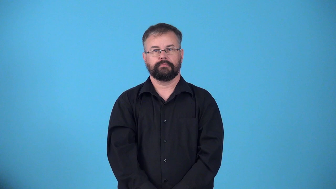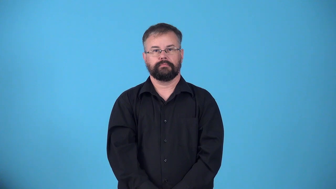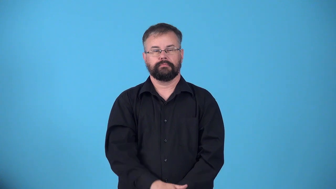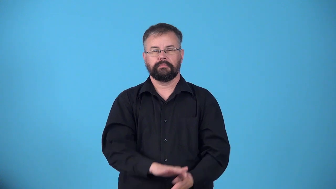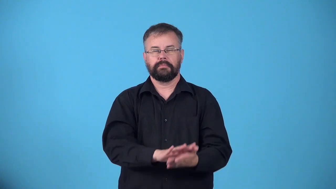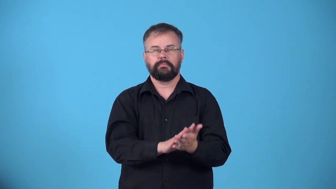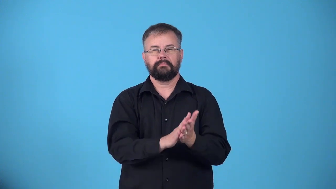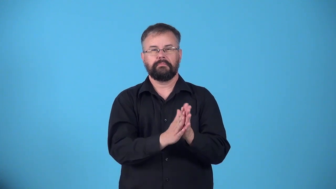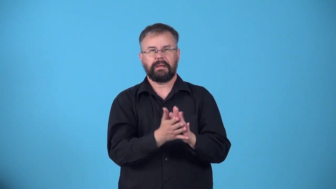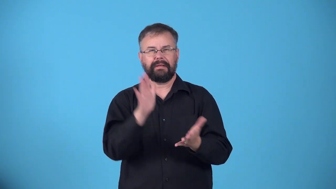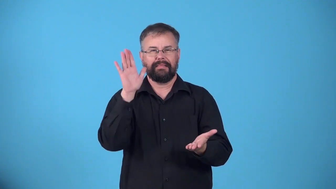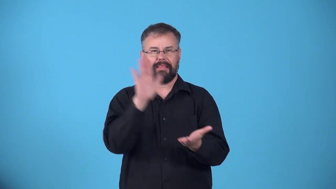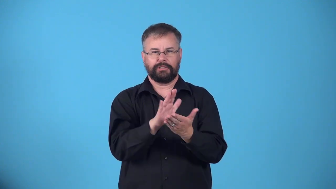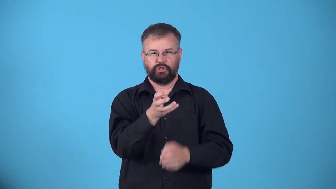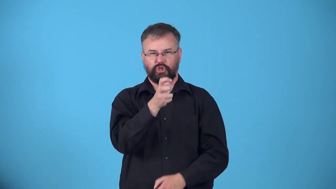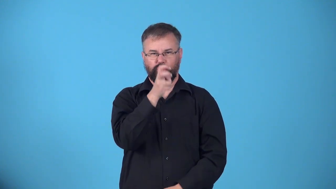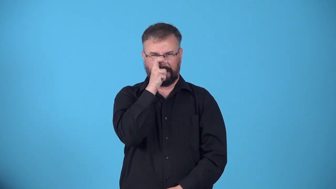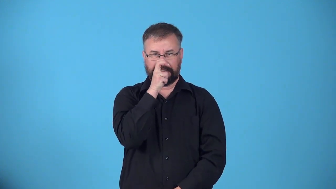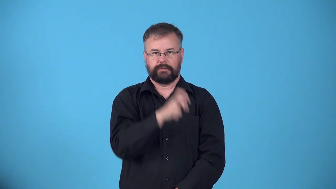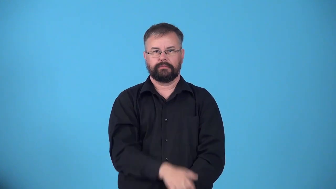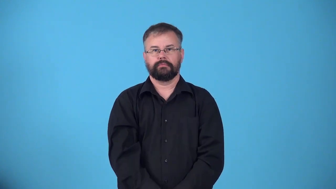loosen up